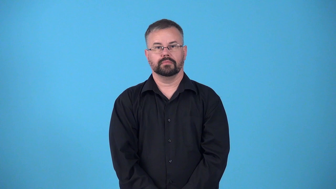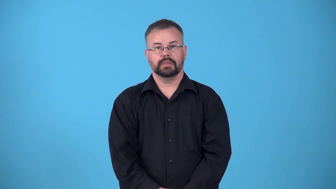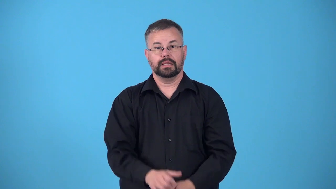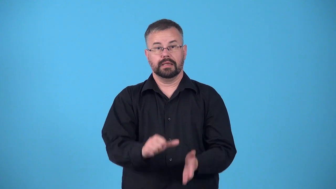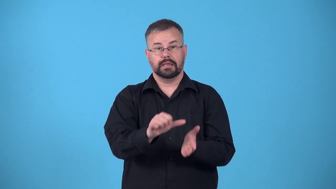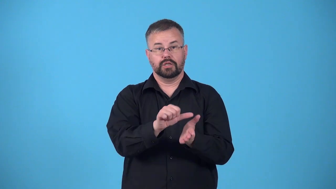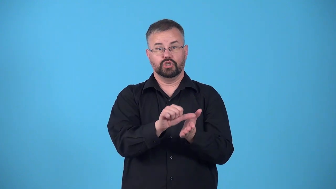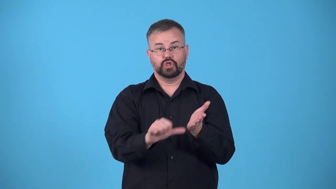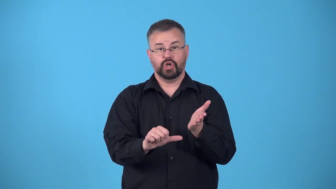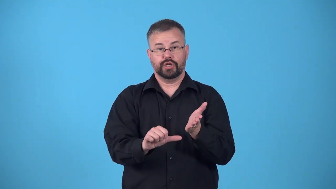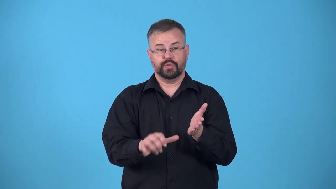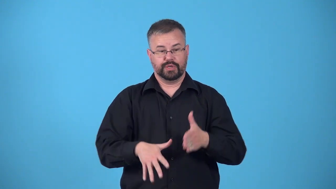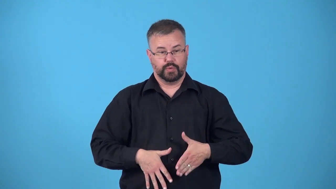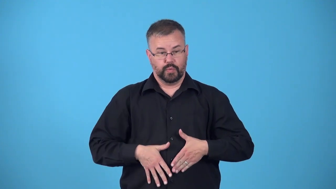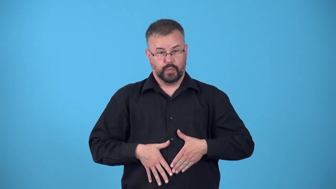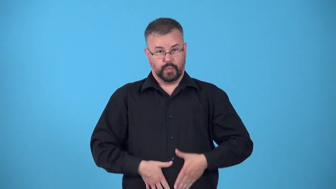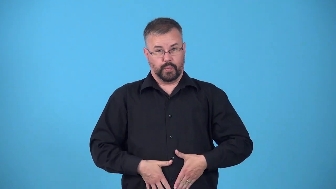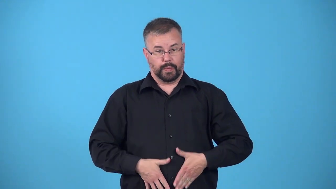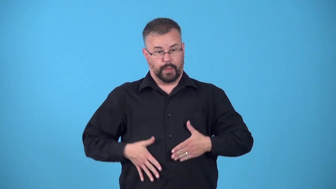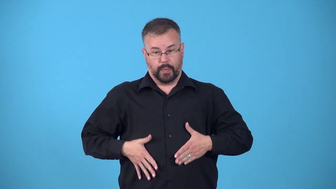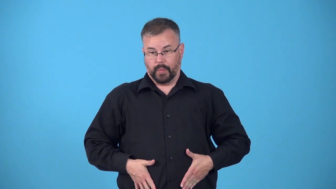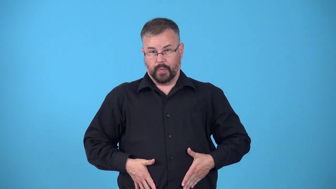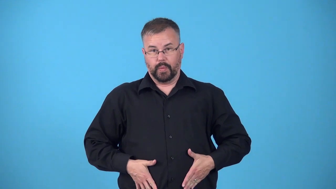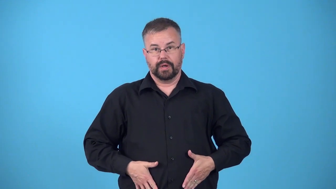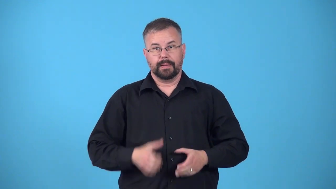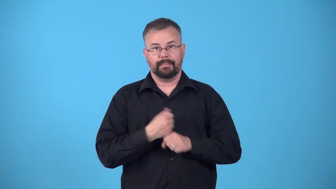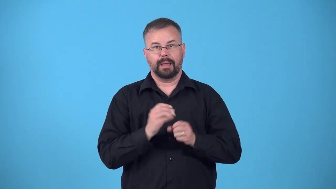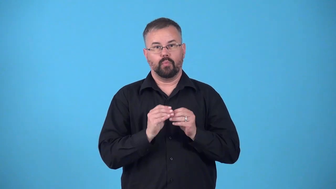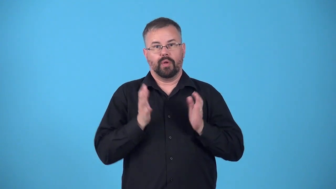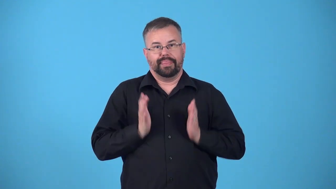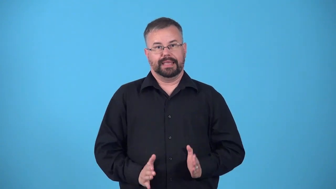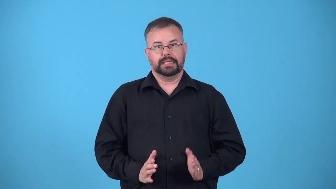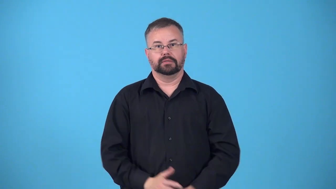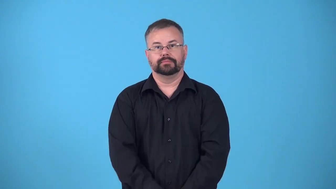tuck